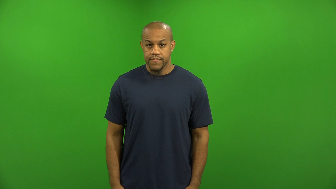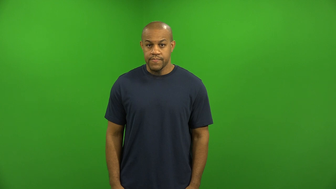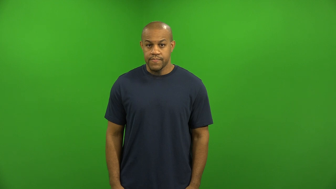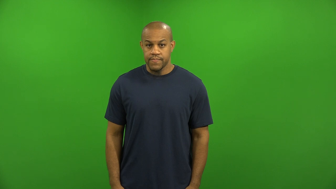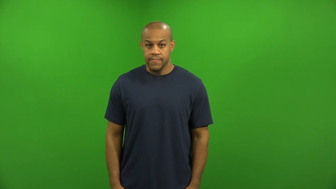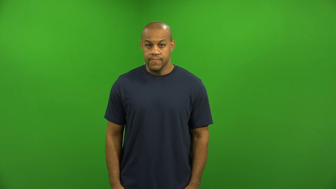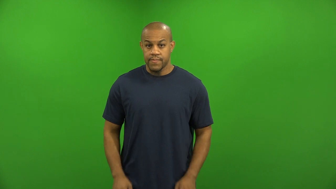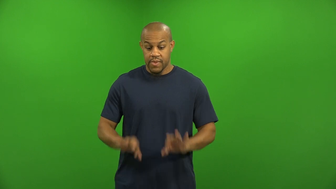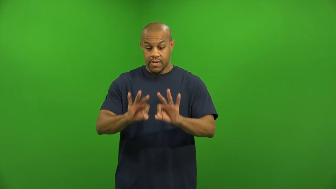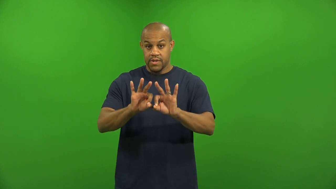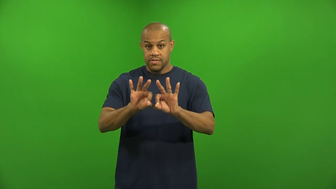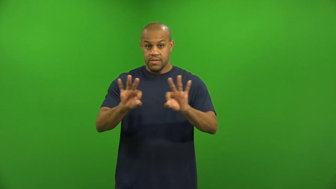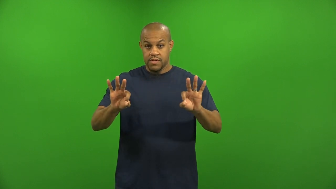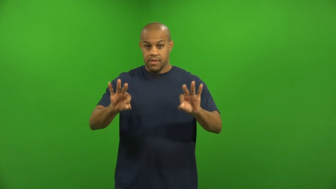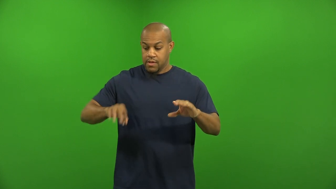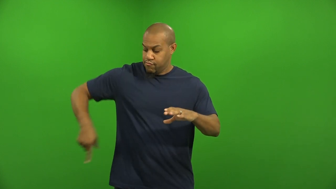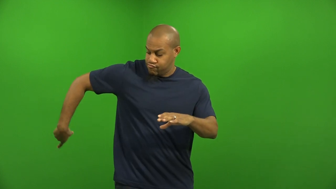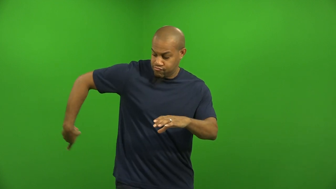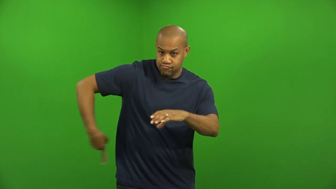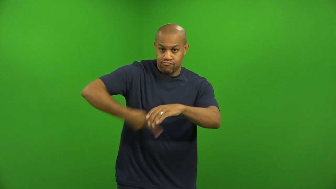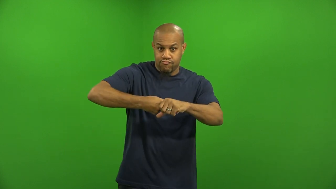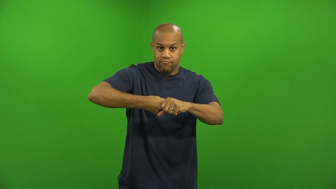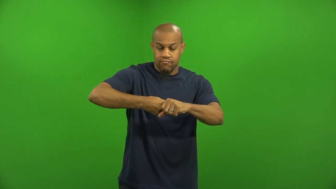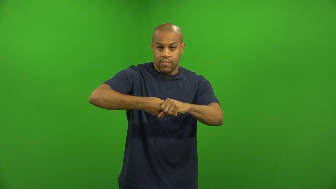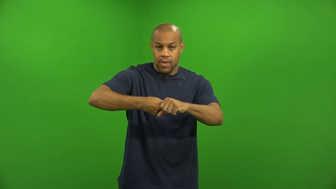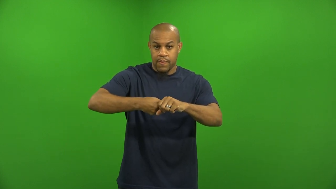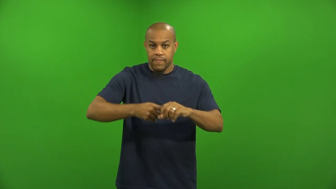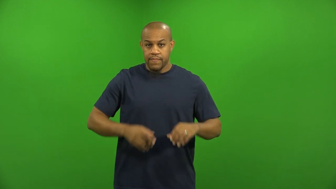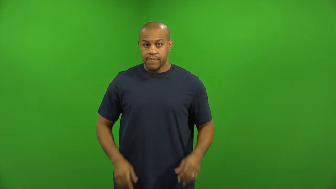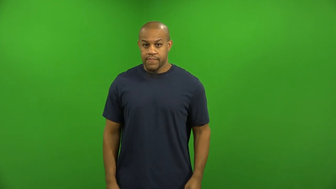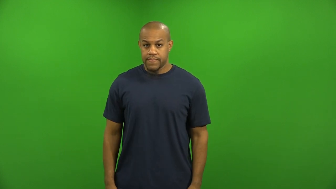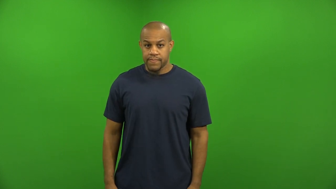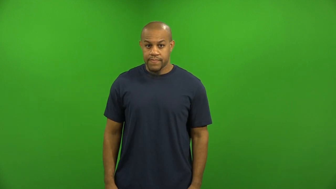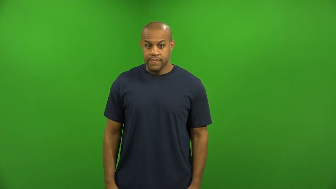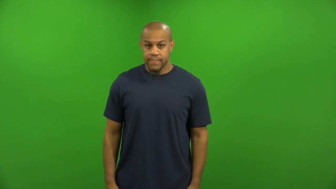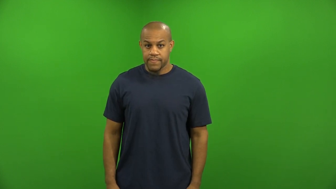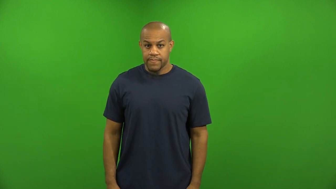Baton